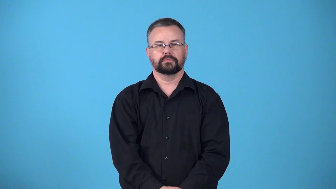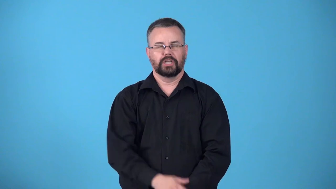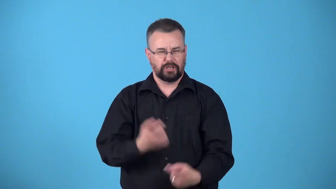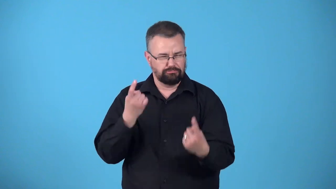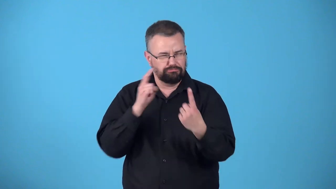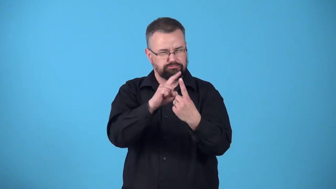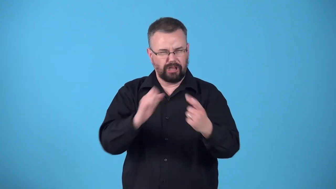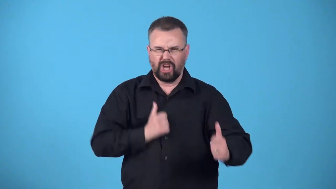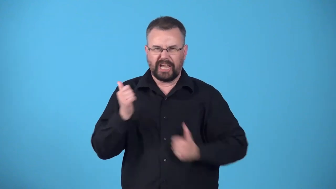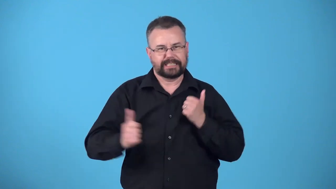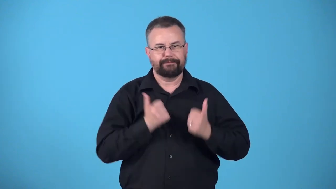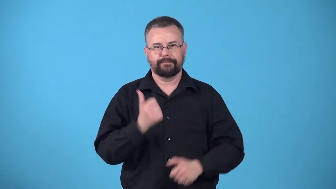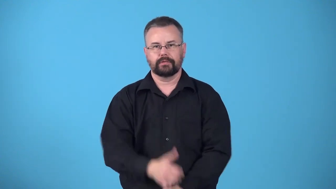come on hard